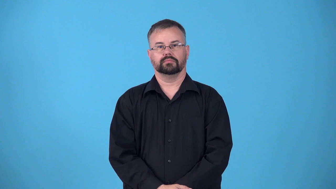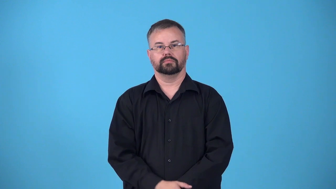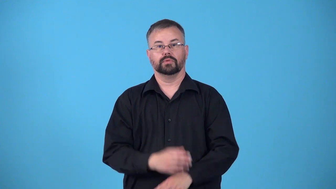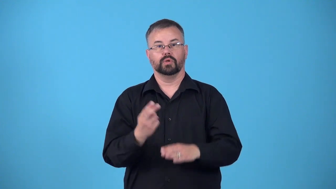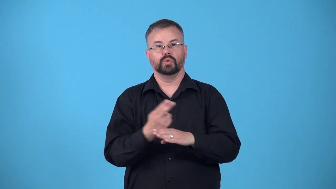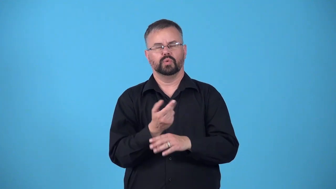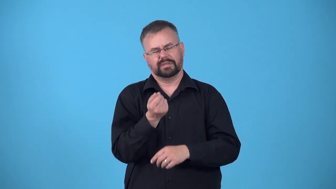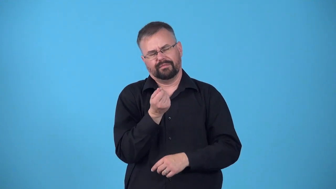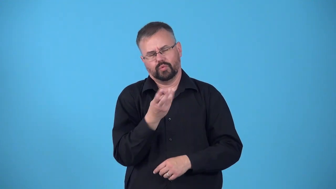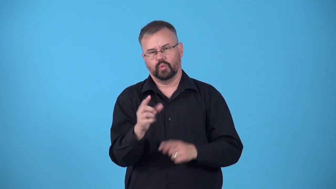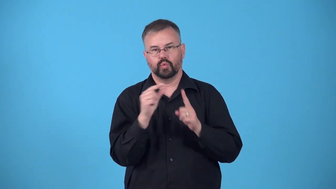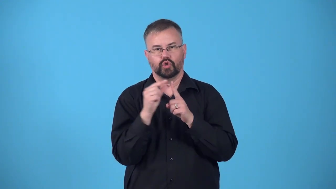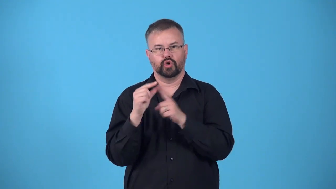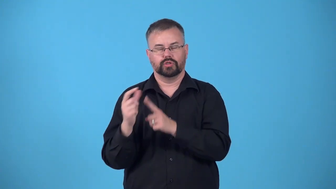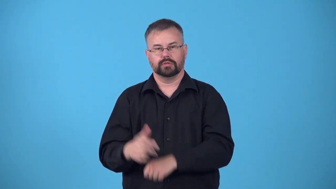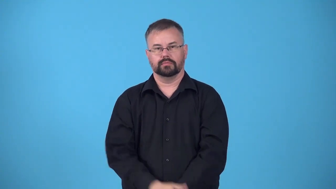telegraphic speech